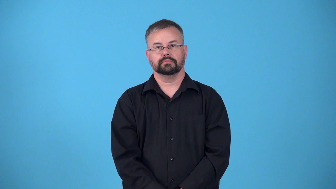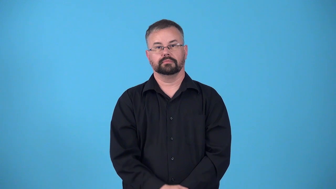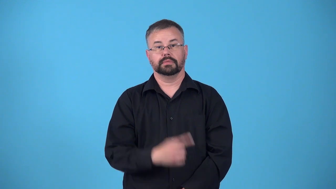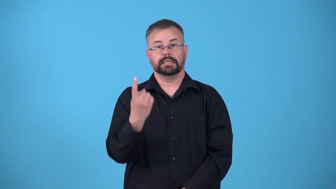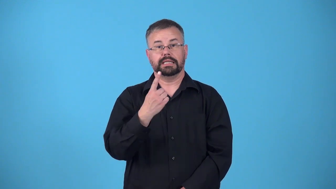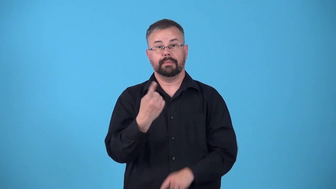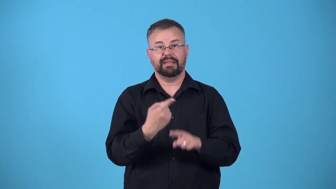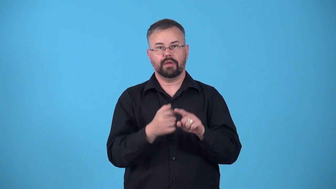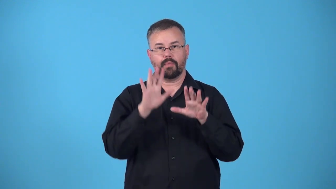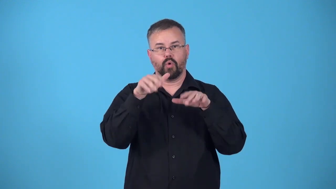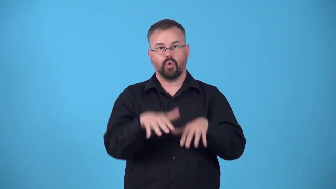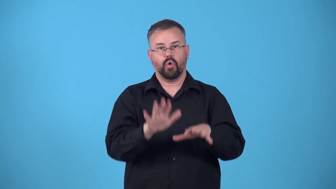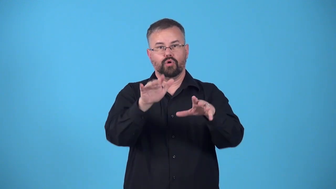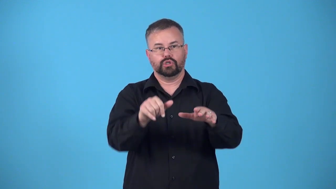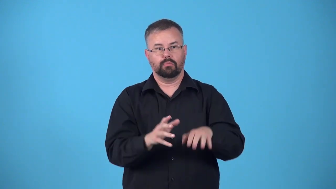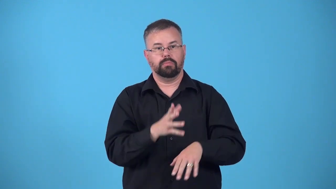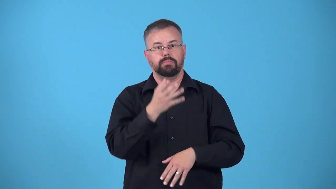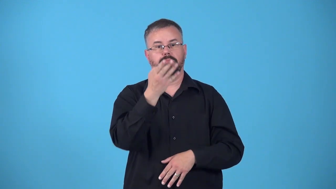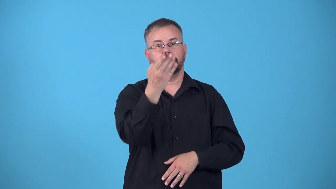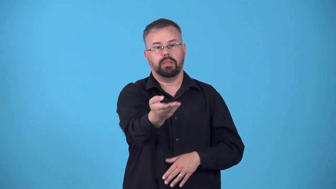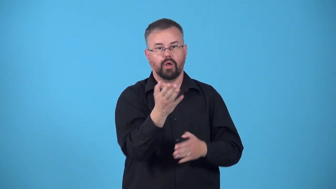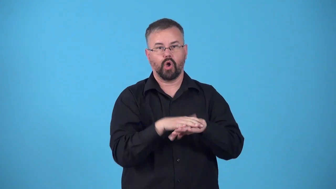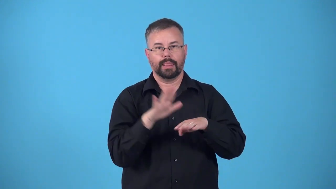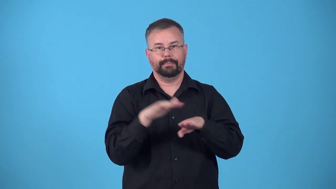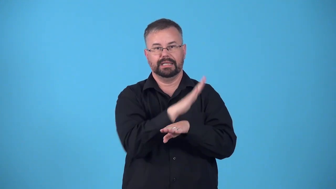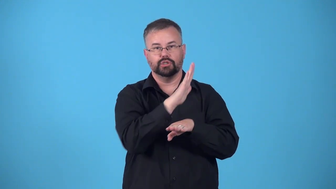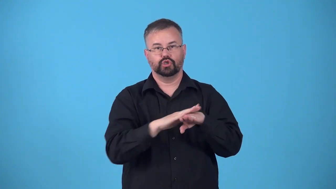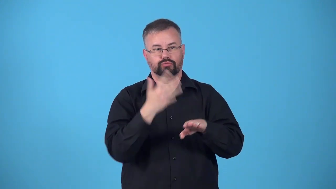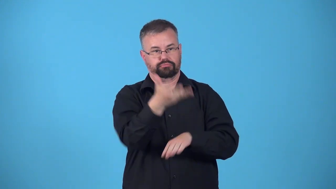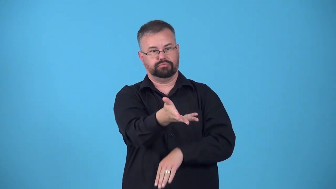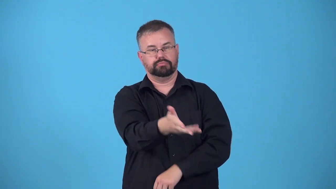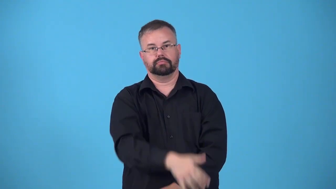wash up on beach